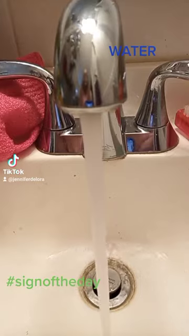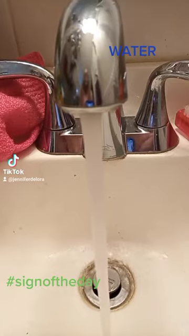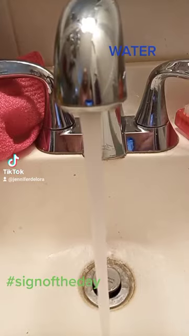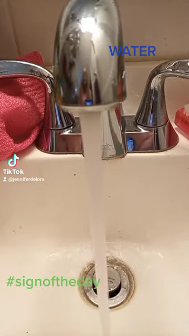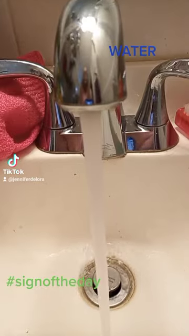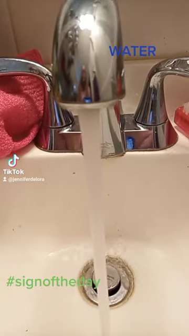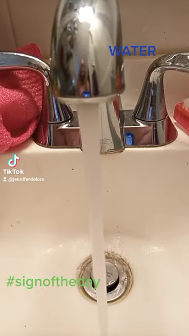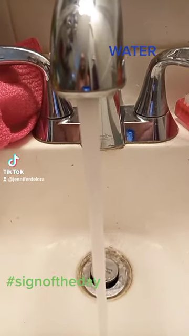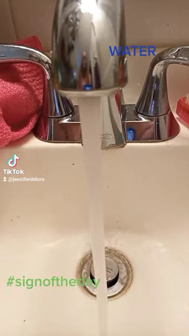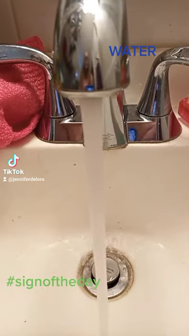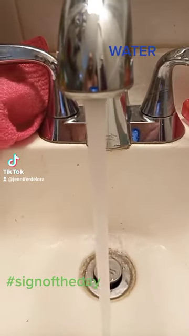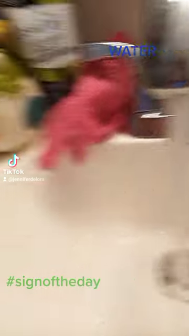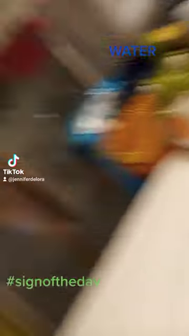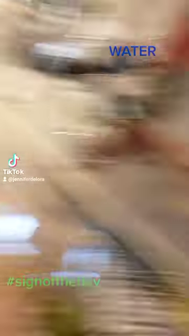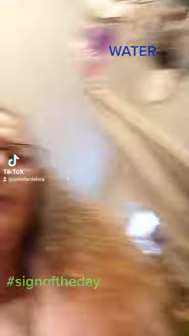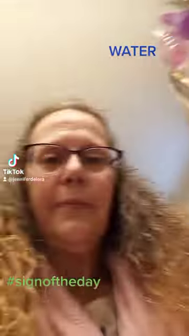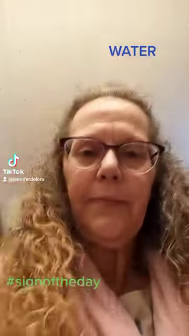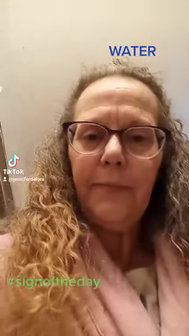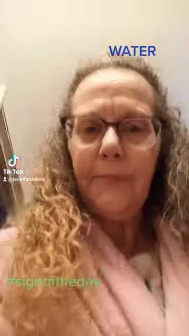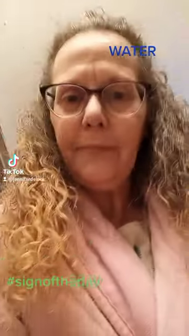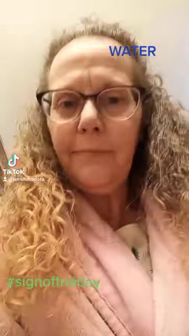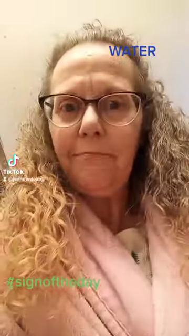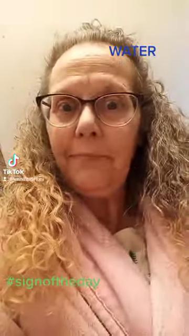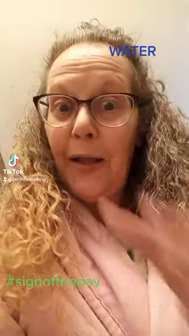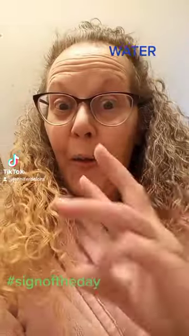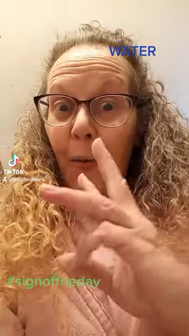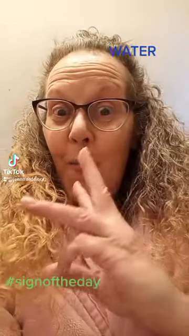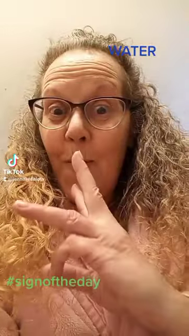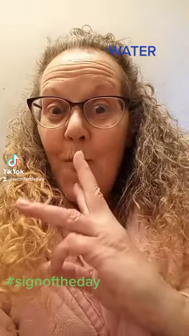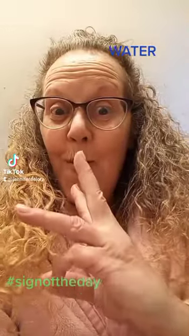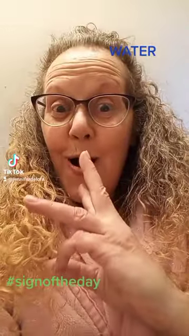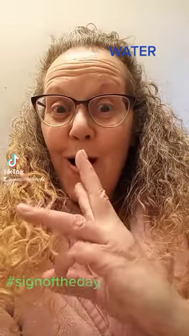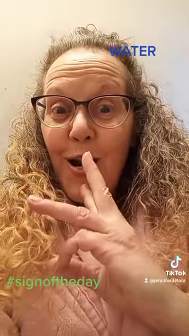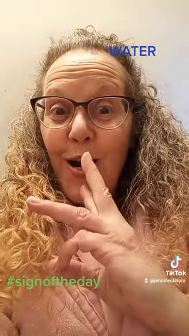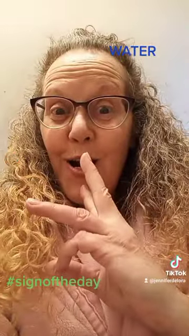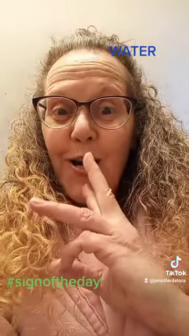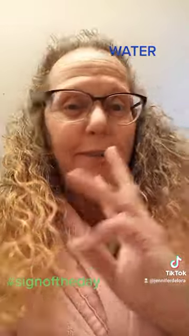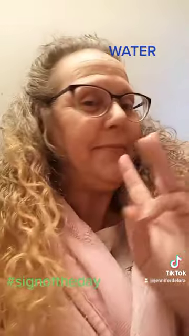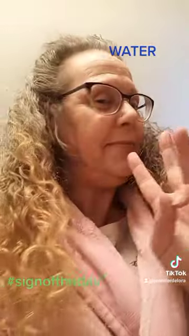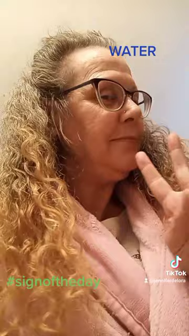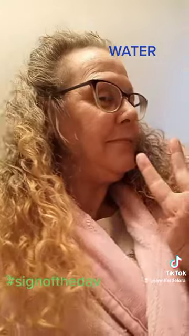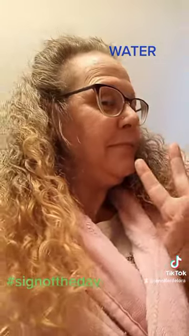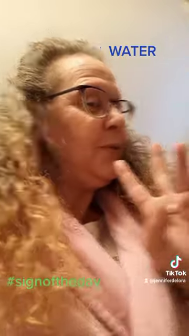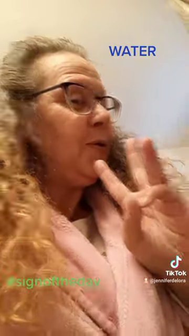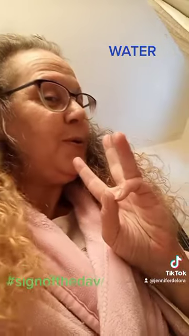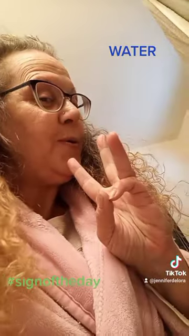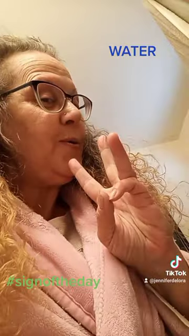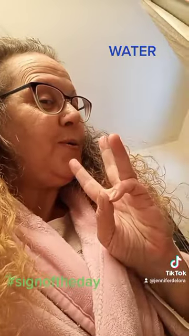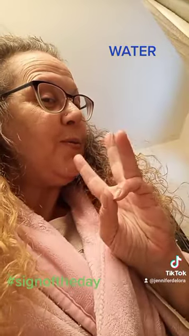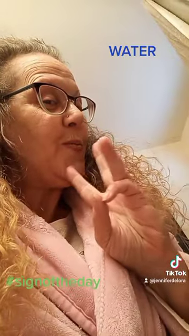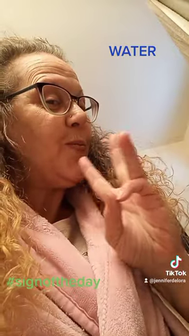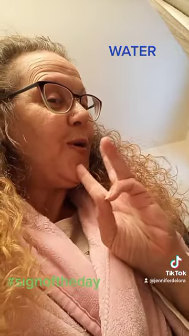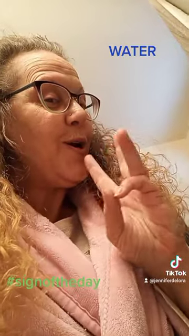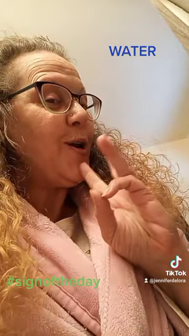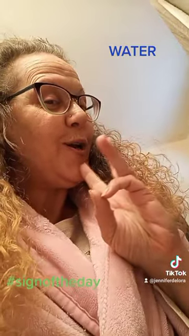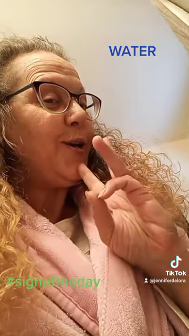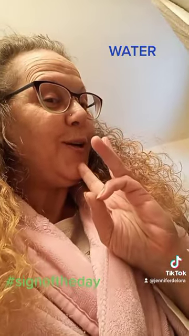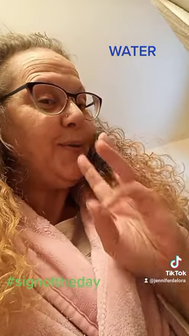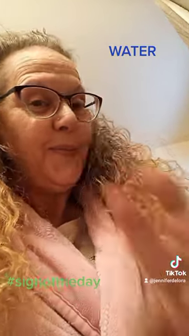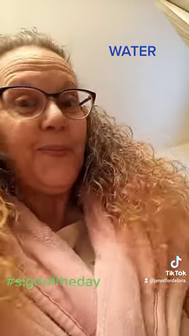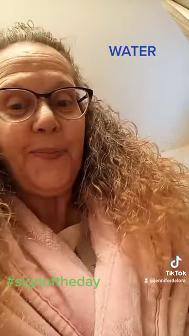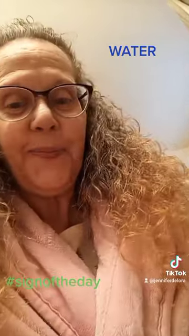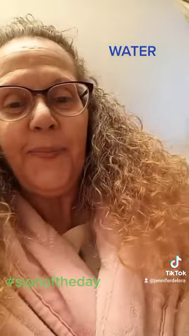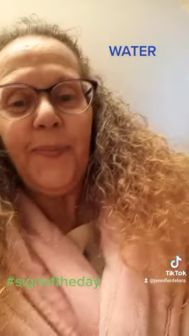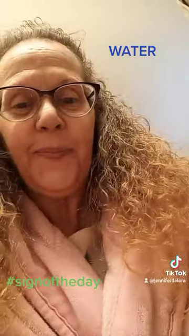WATER